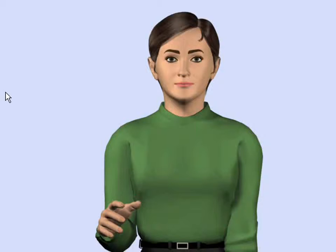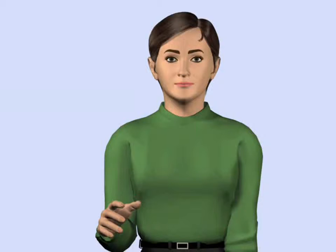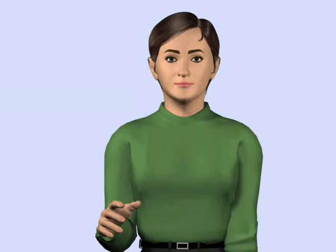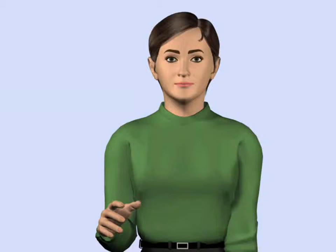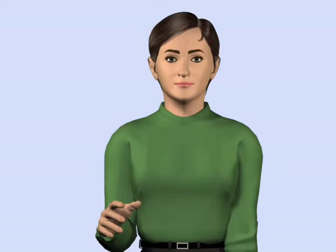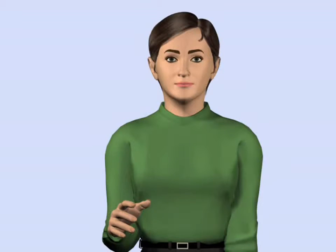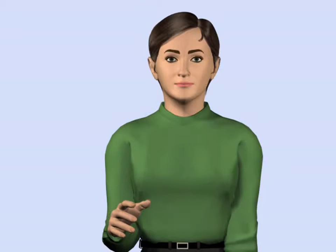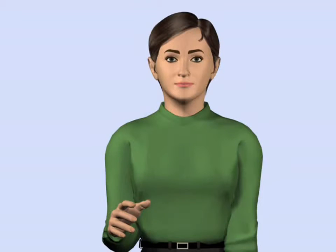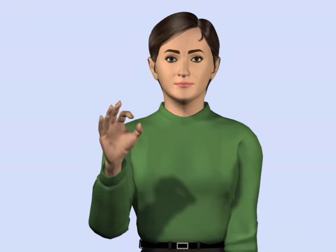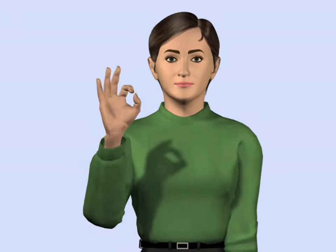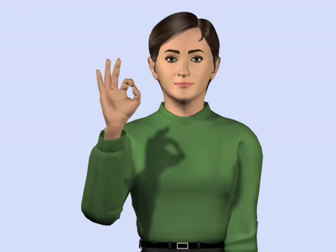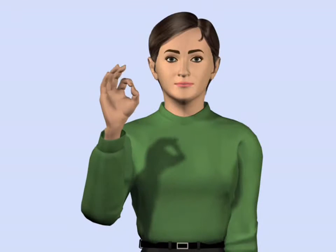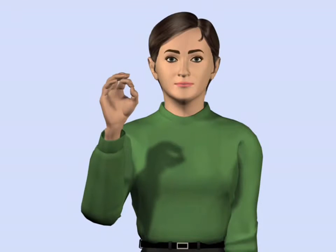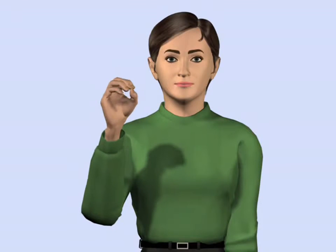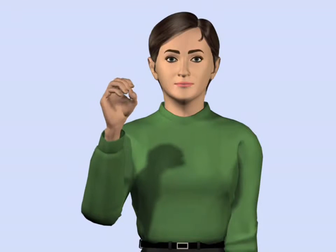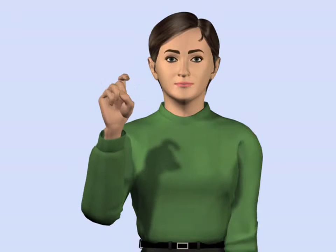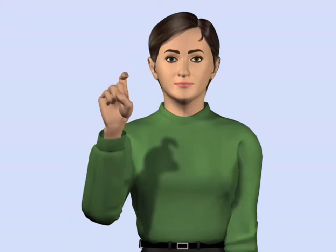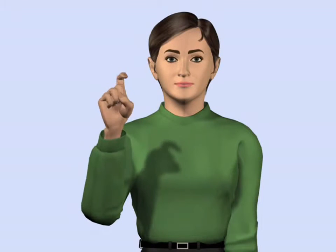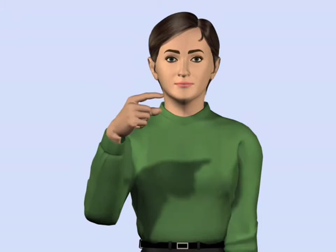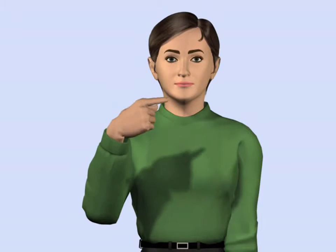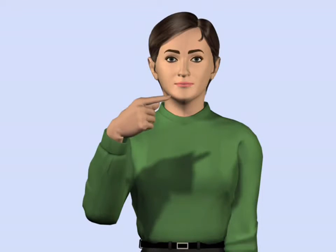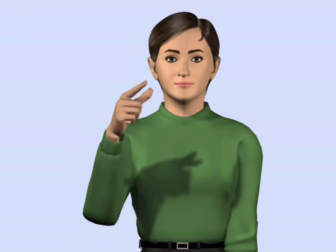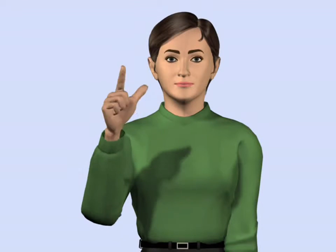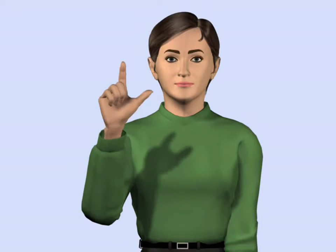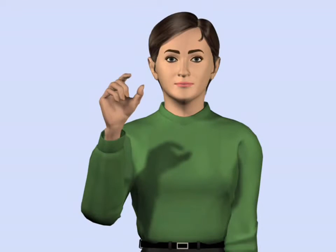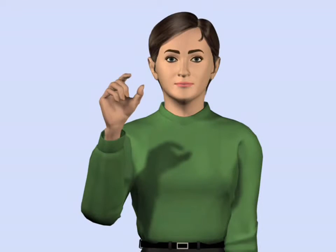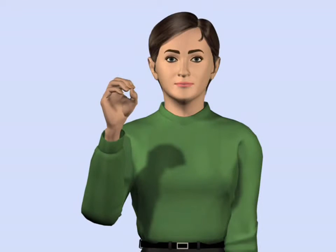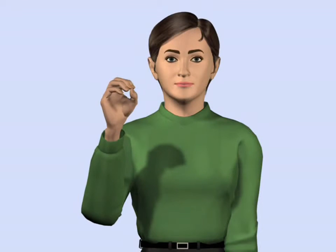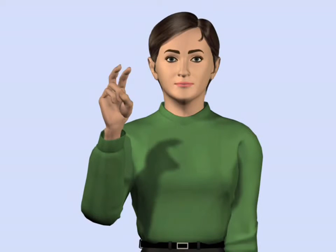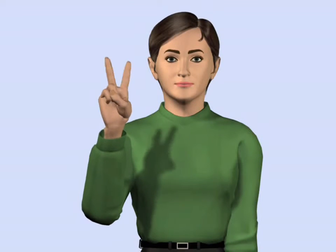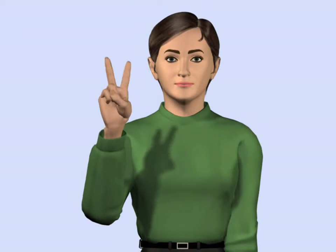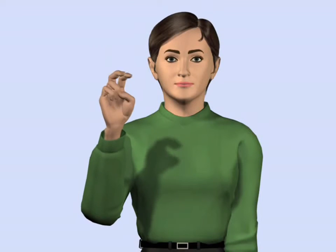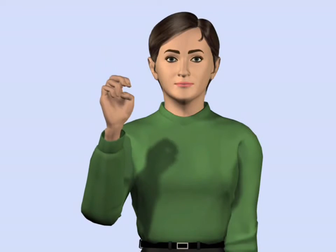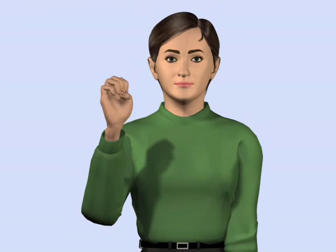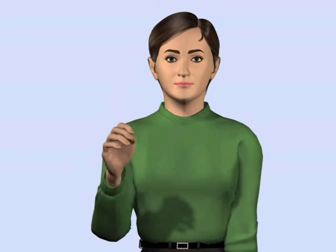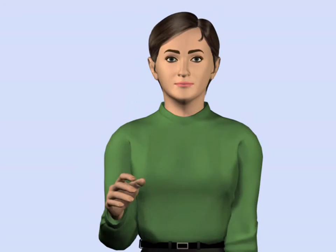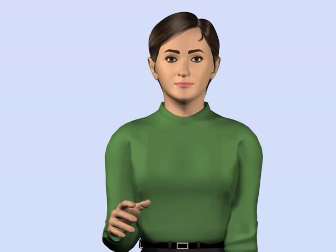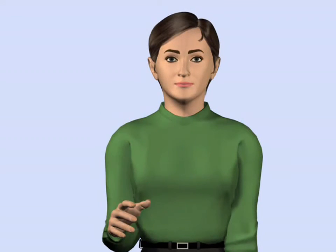foxglove